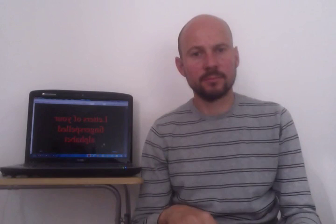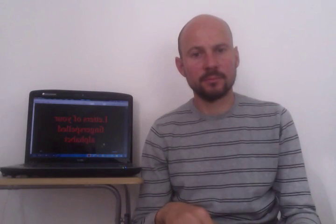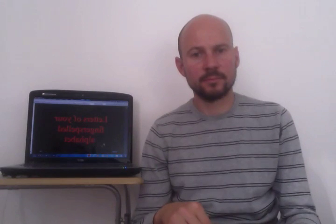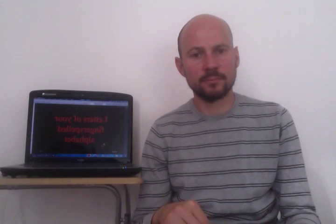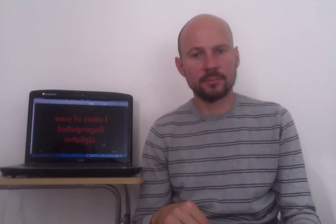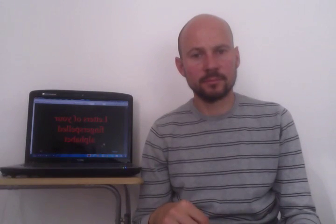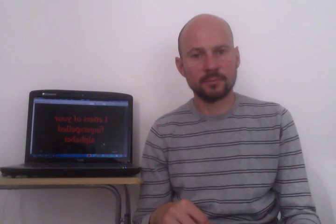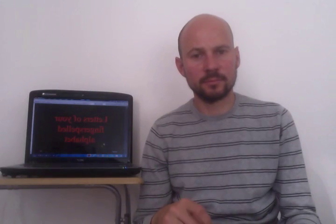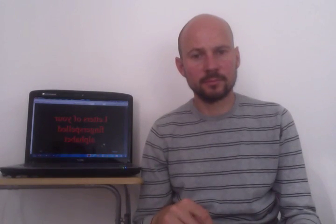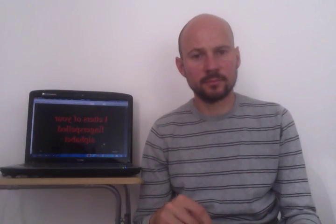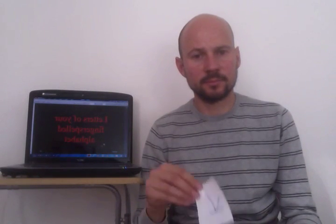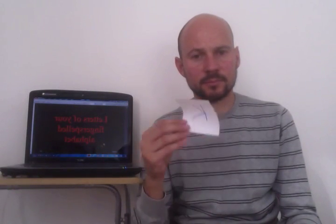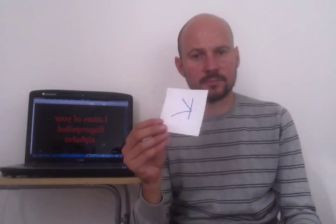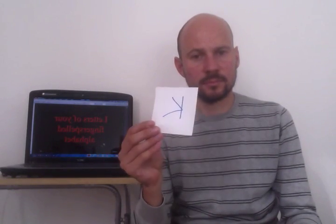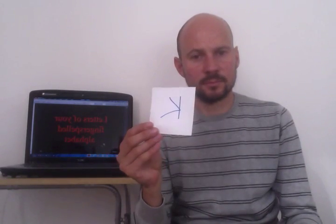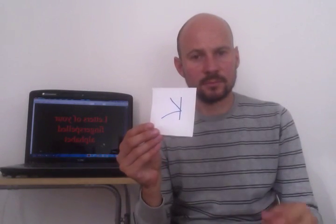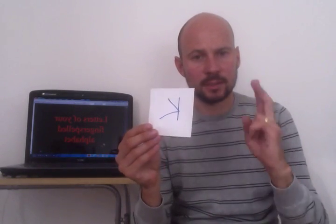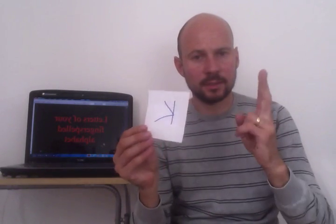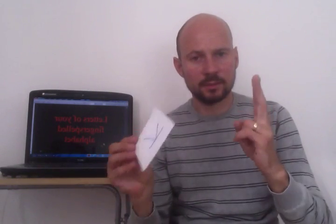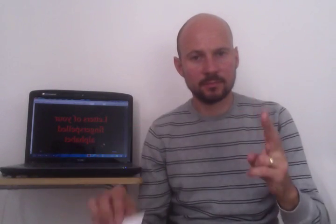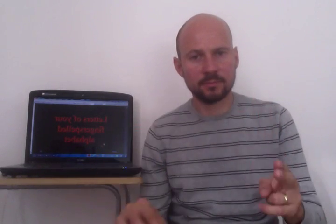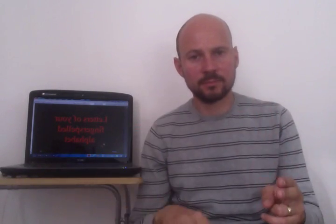lettercyrillick